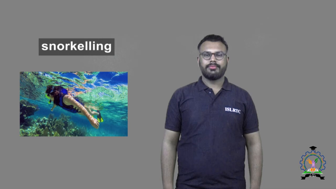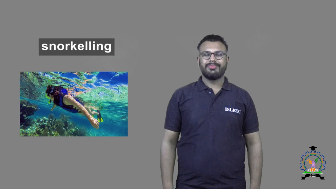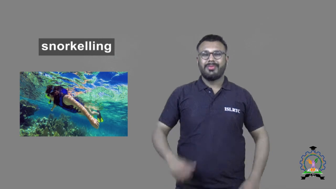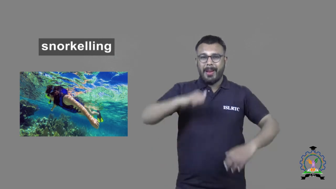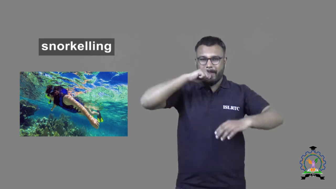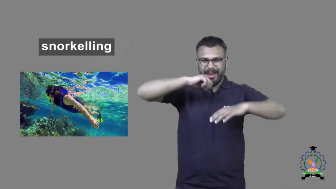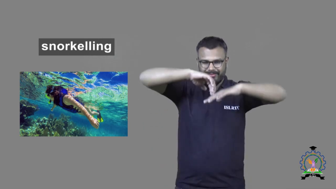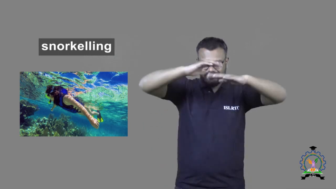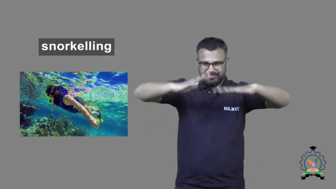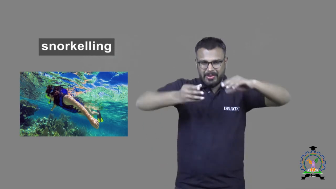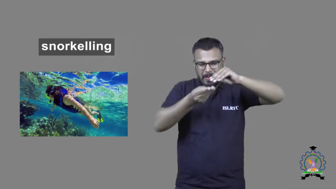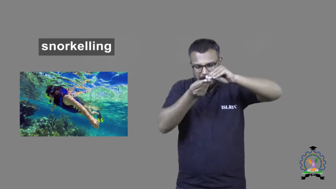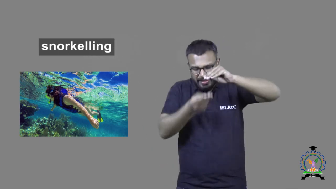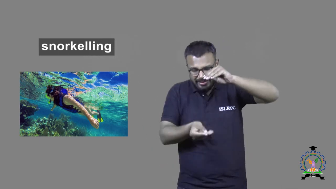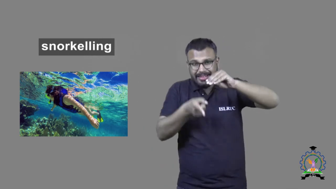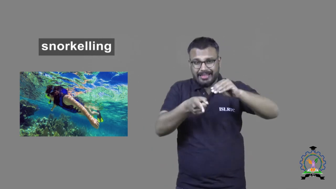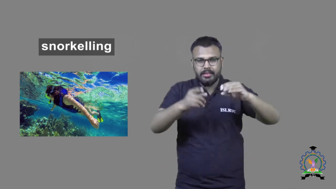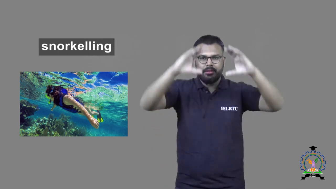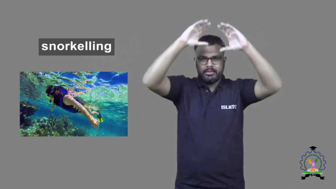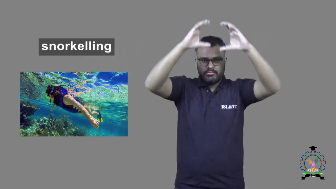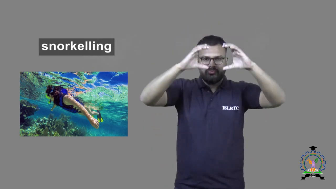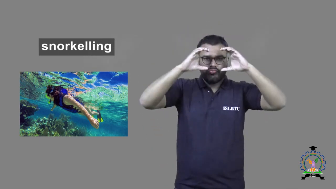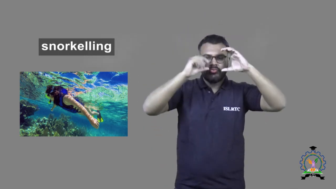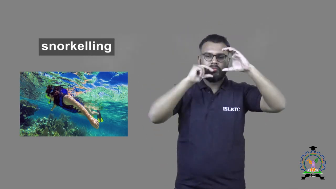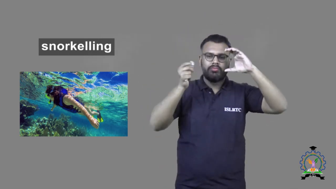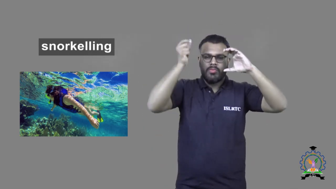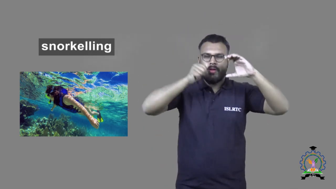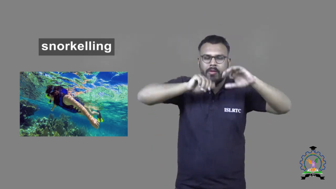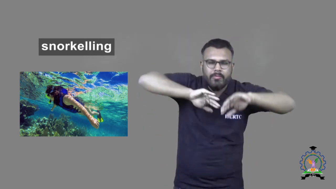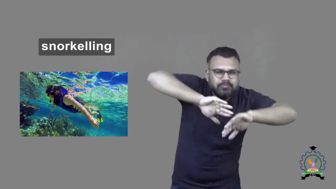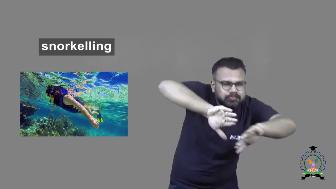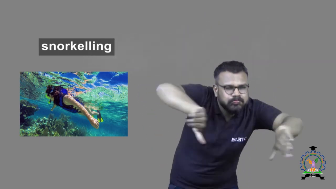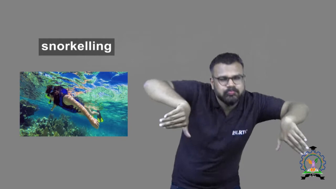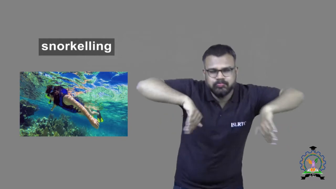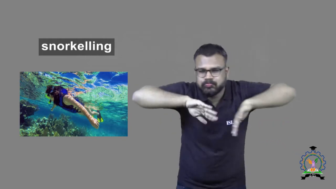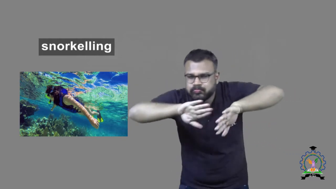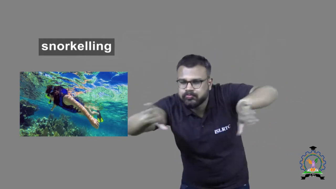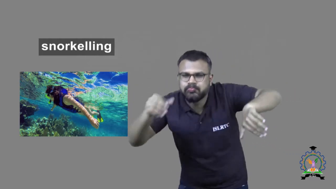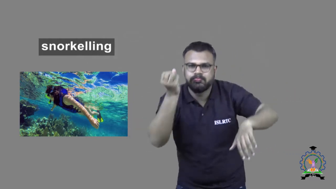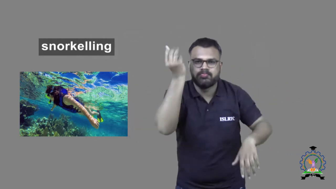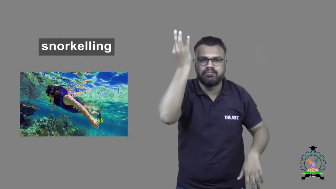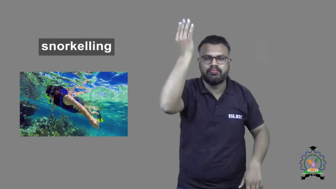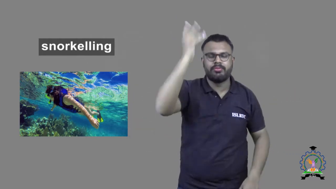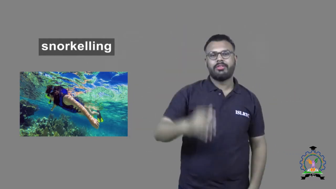snorkelling sign 2